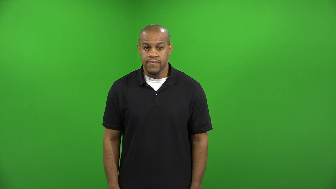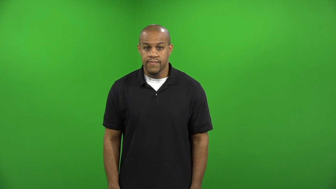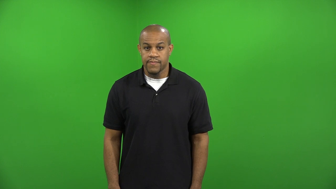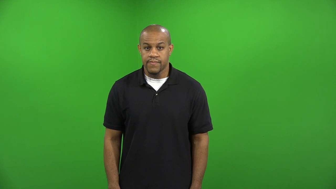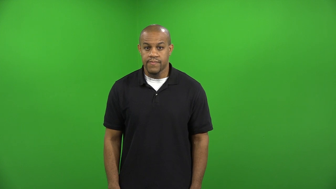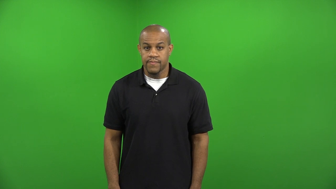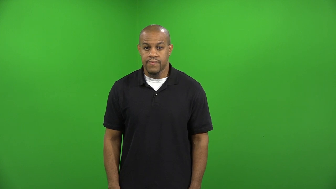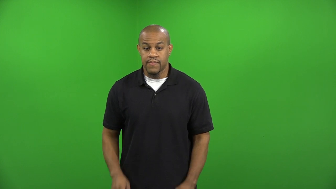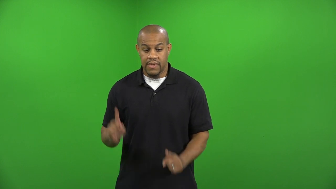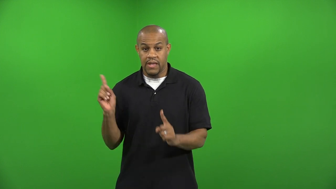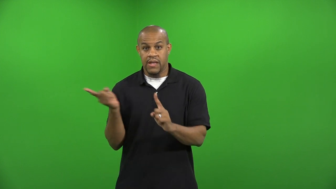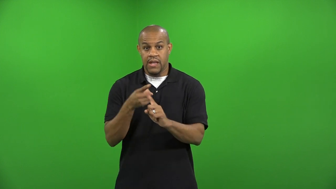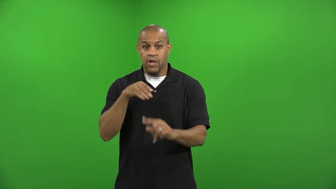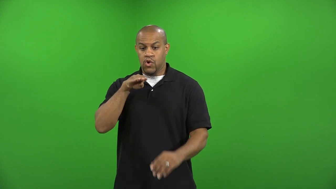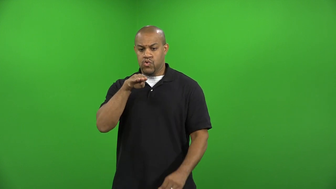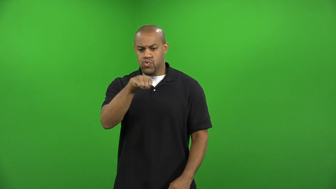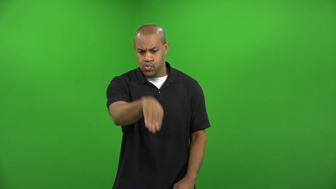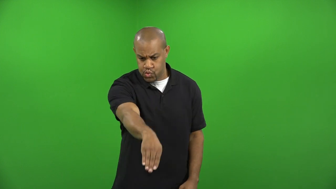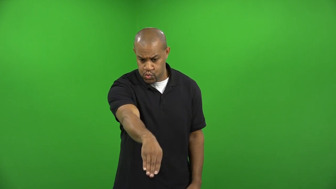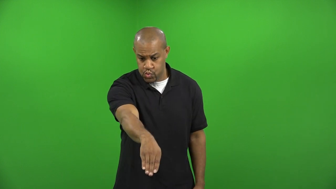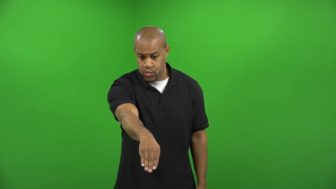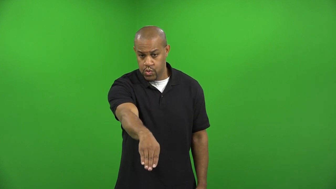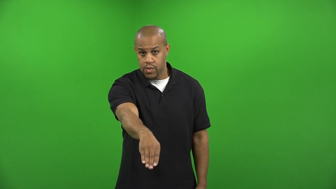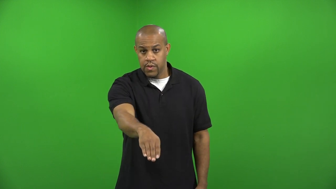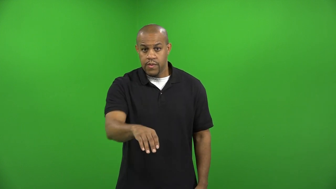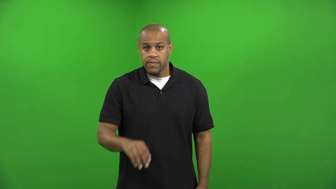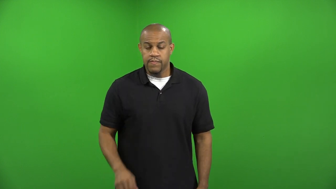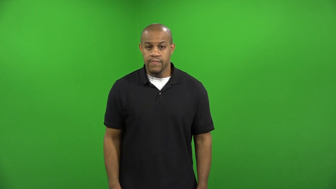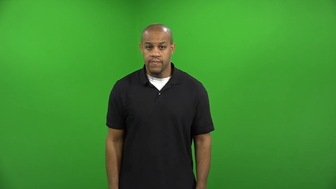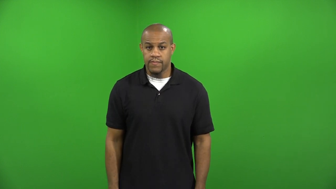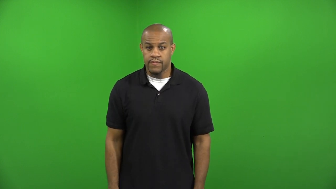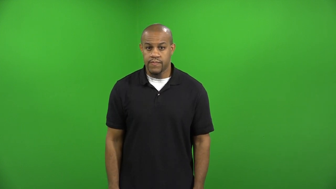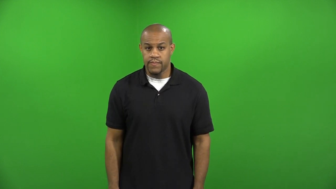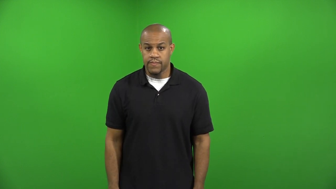Hit on the ground,ground ball,grounder-baseball,softball